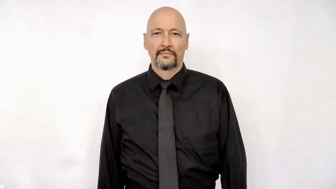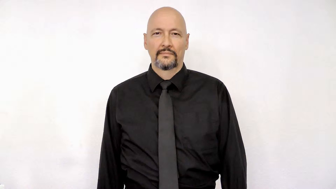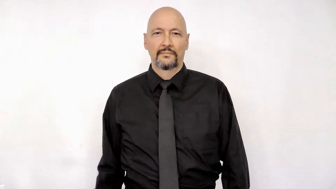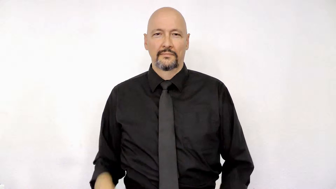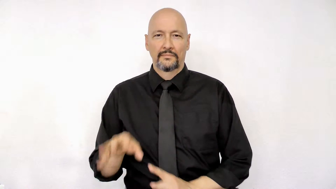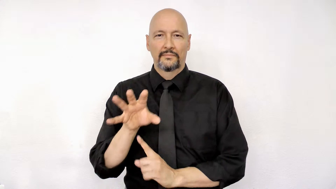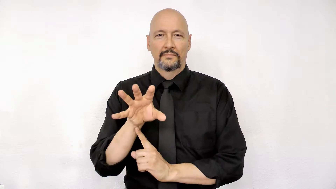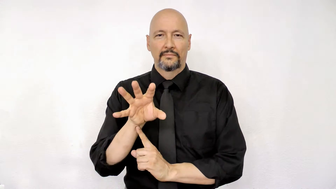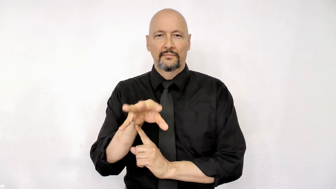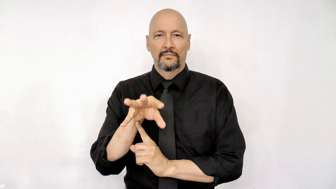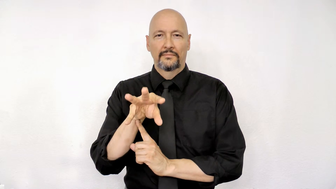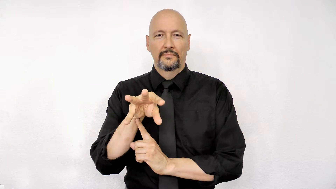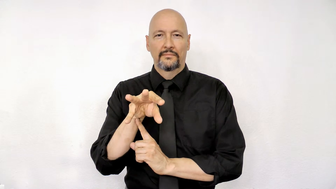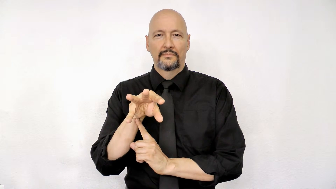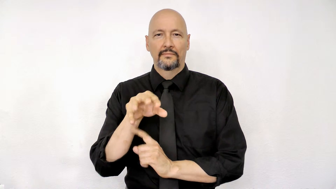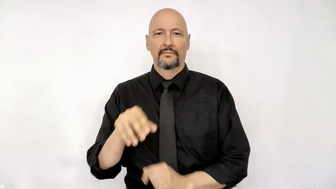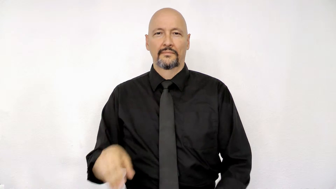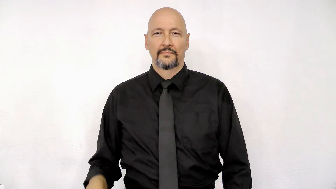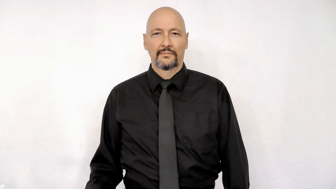video [version]